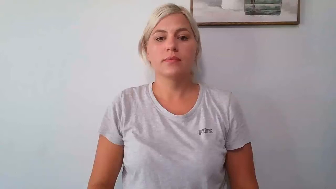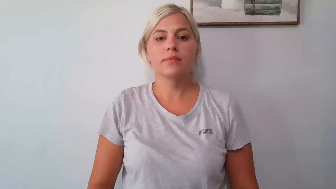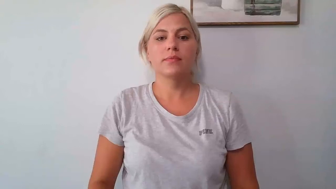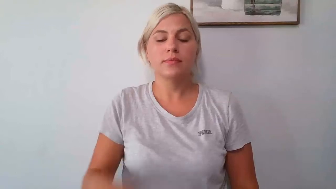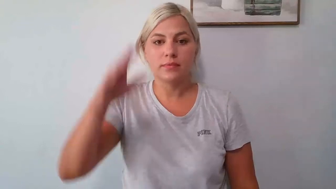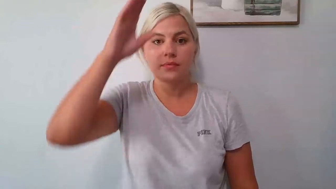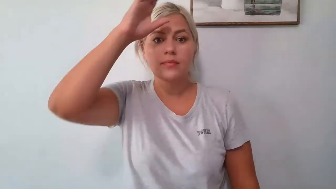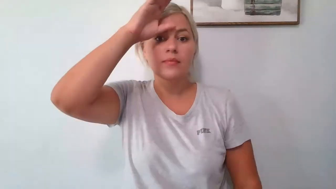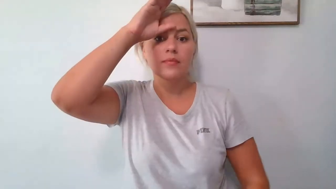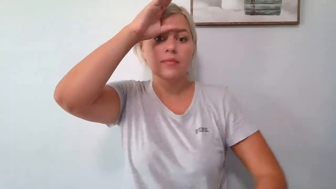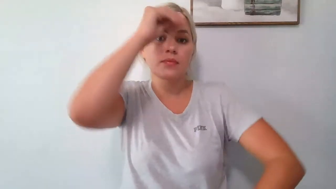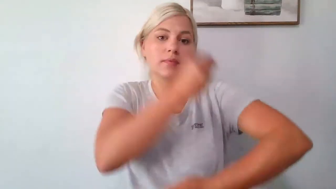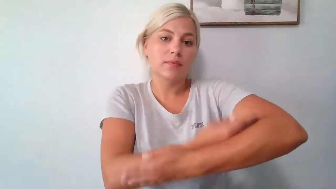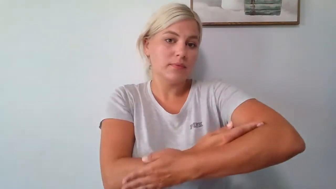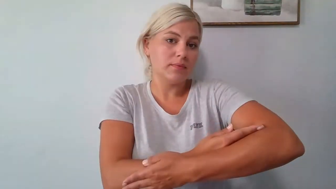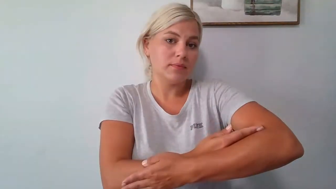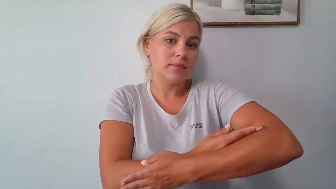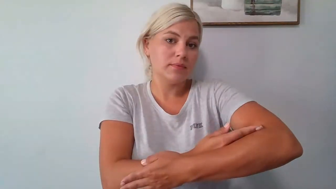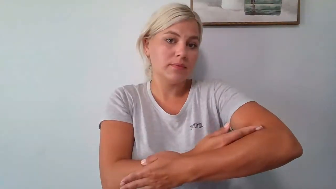SON